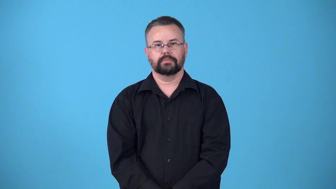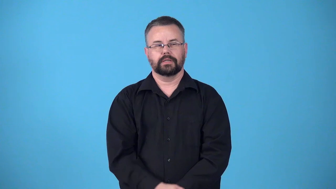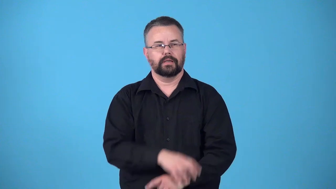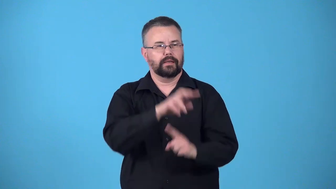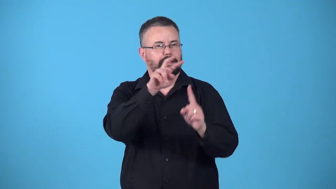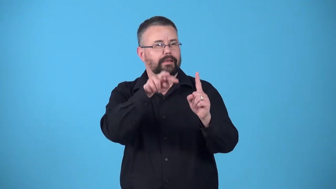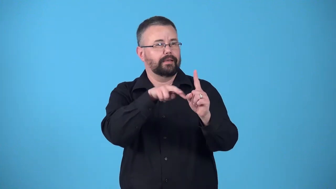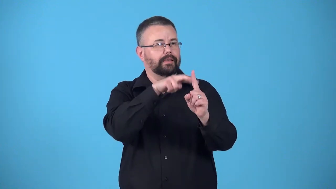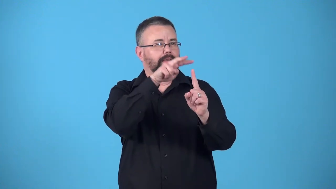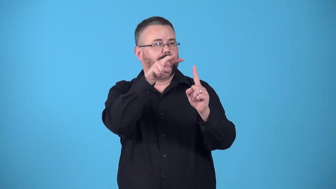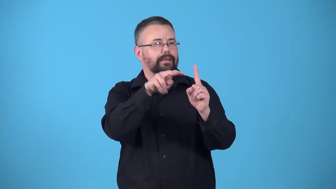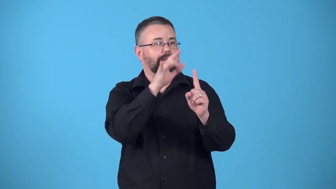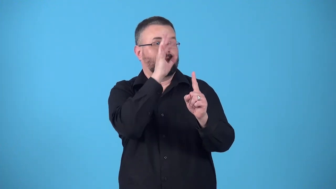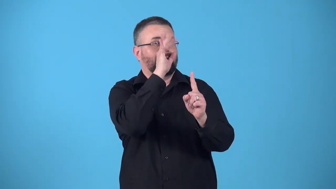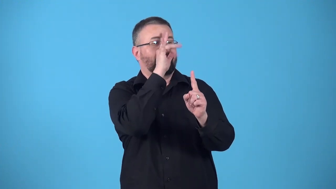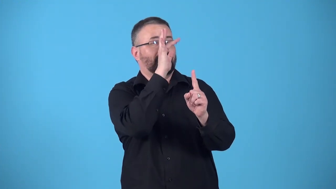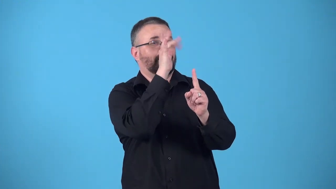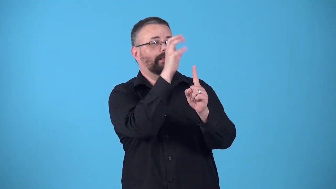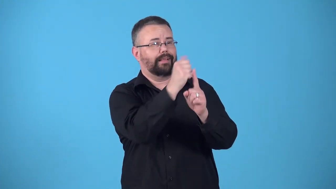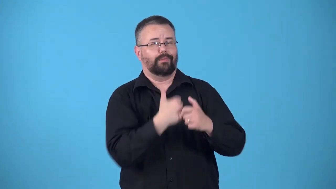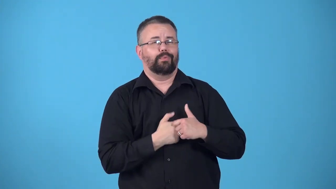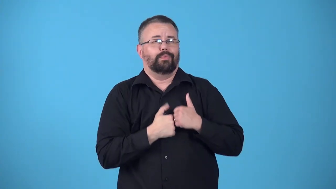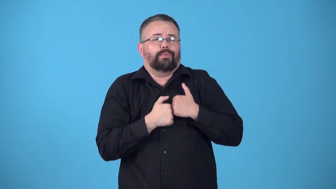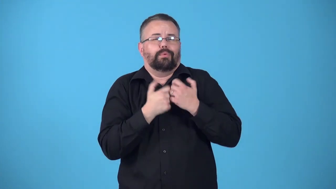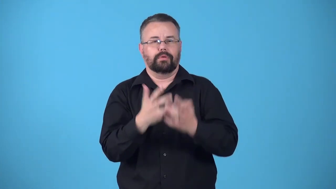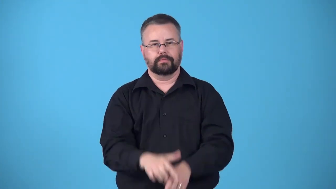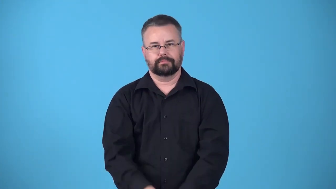cast sheep's eyes at